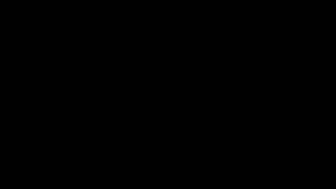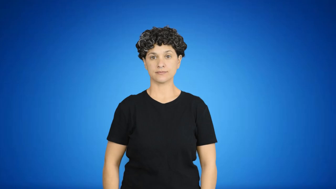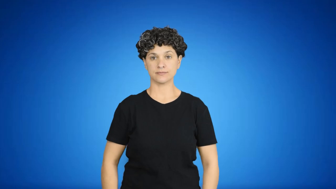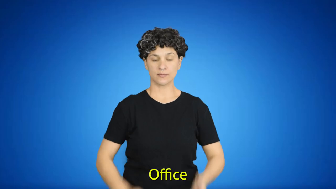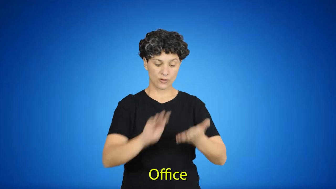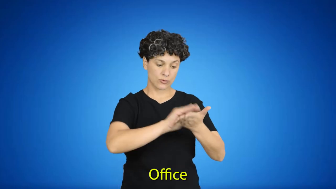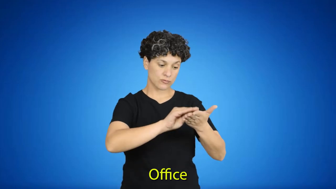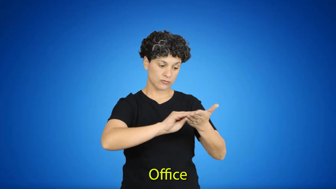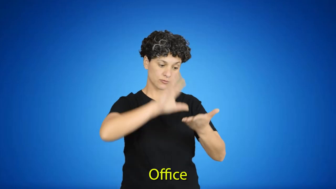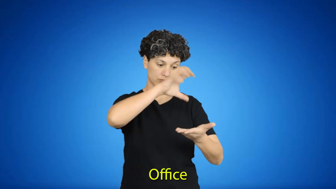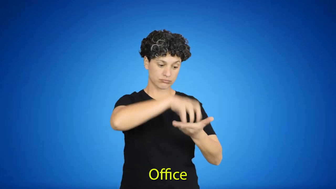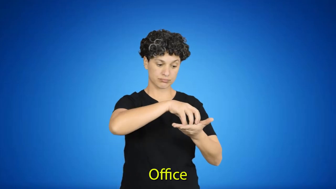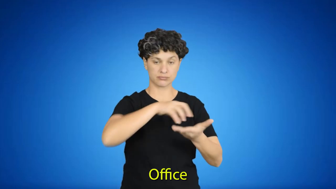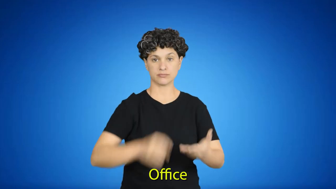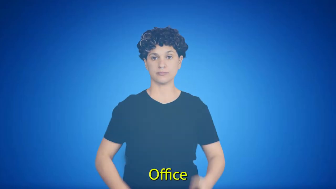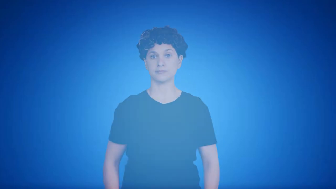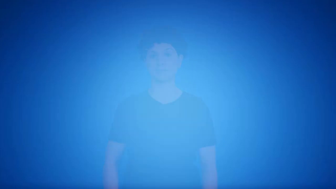Office